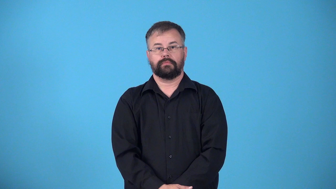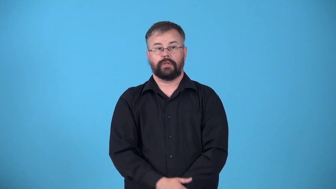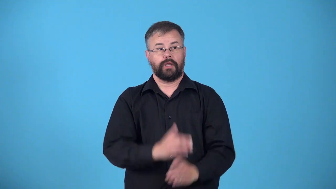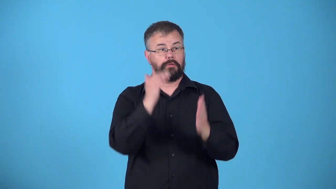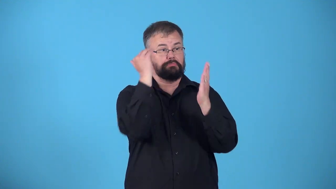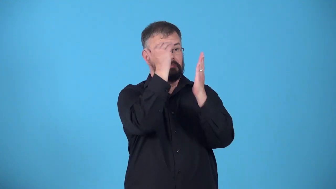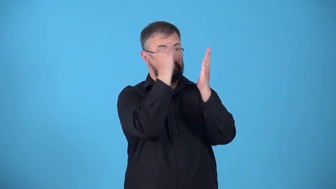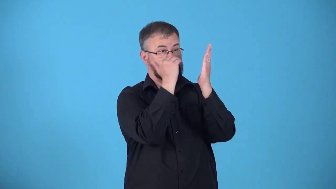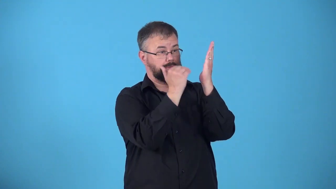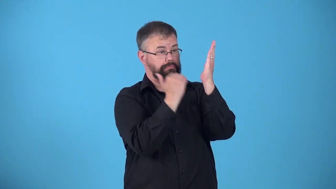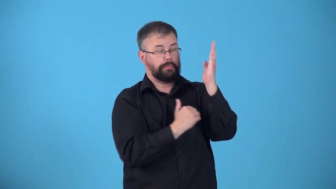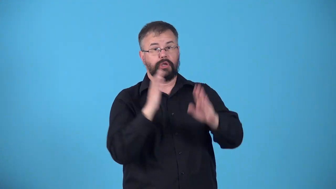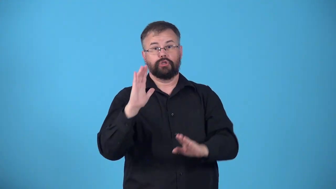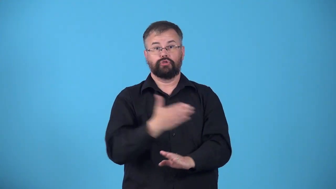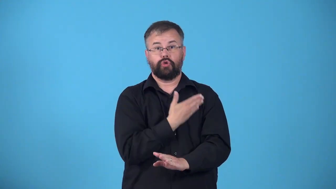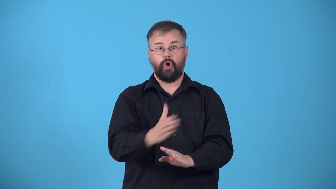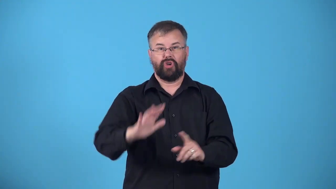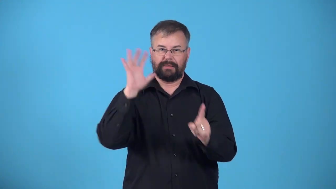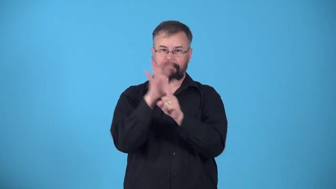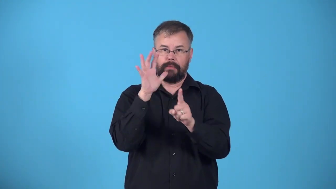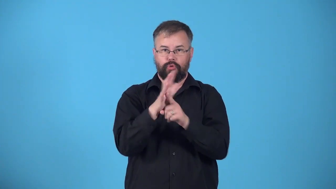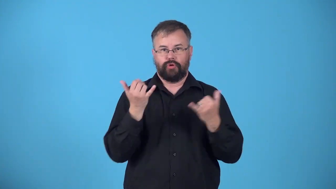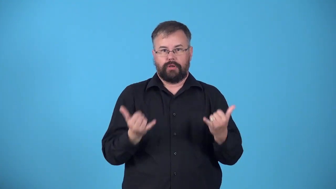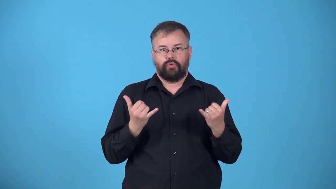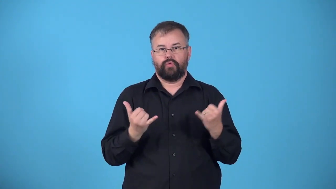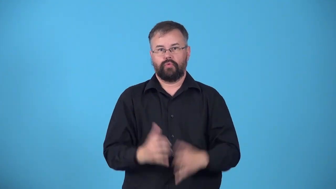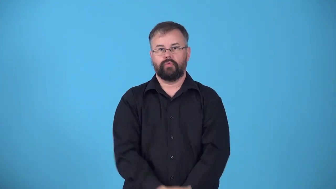hit parade